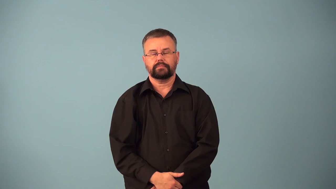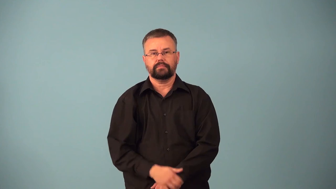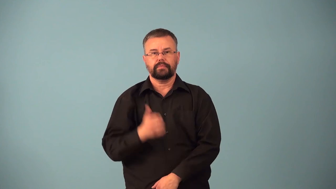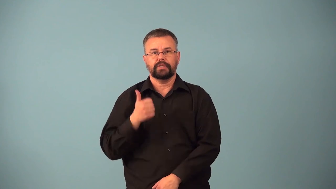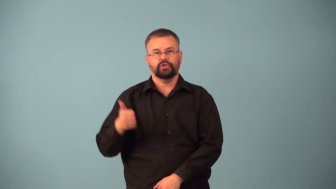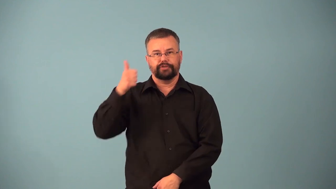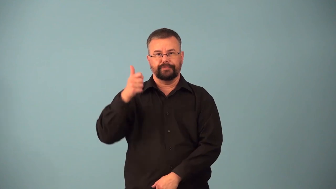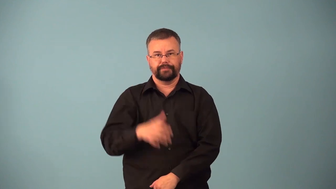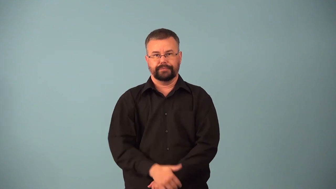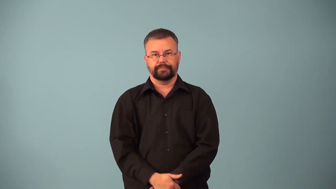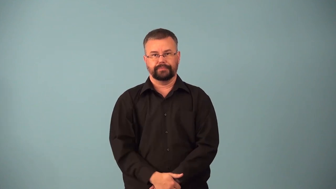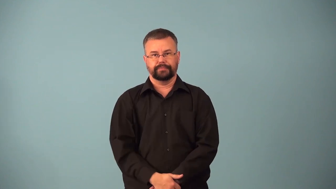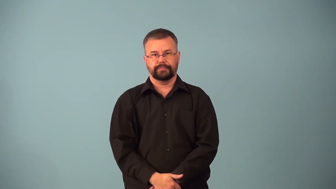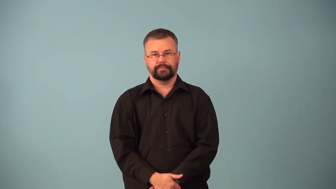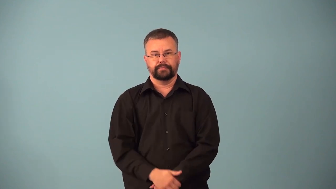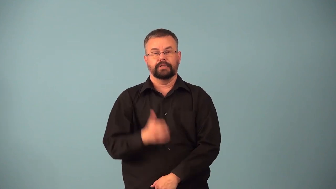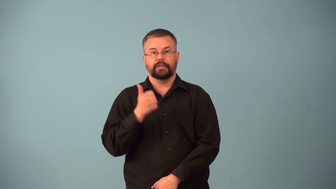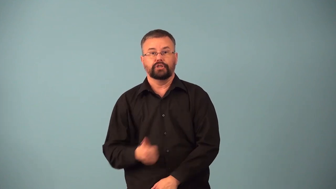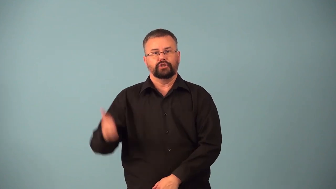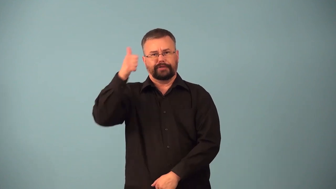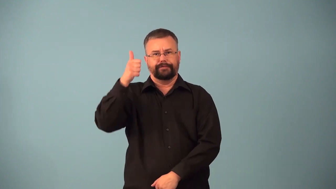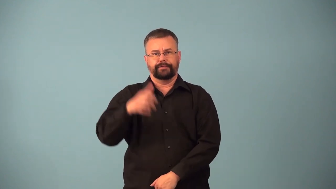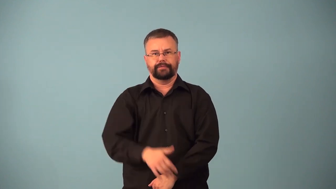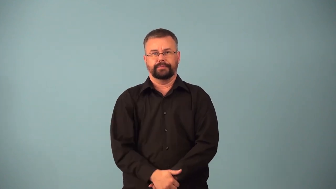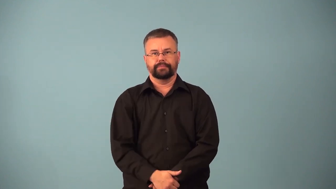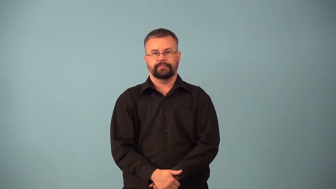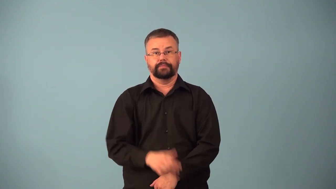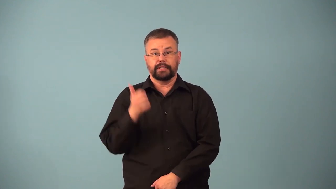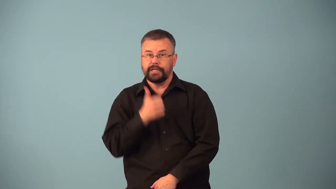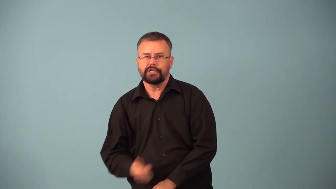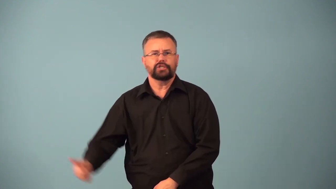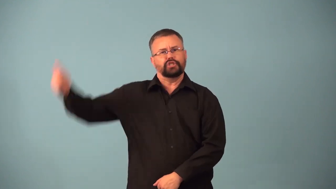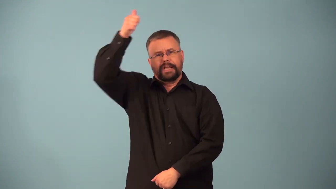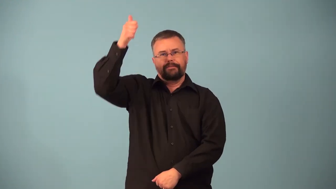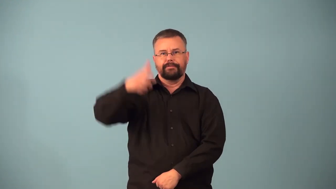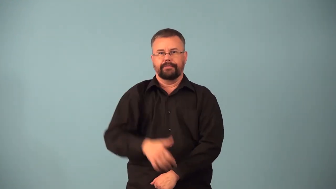chief, chiefer, chiefest